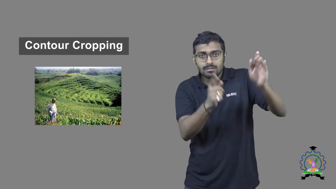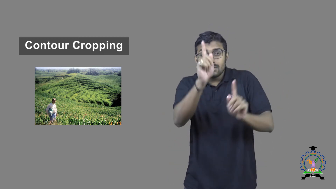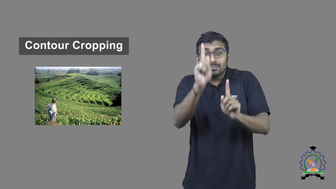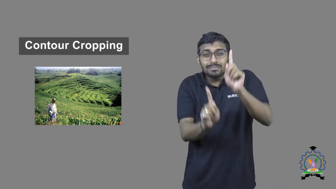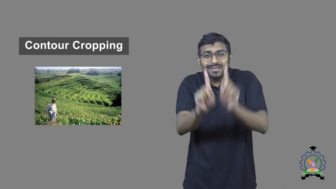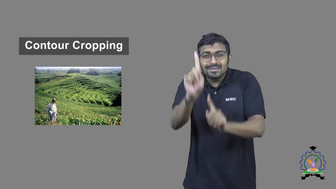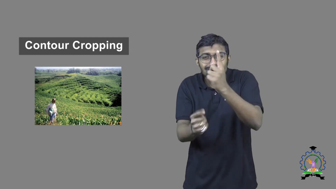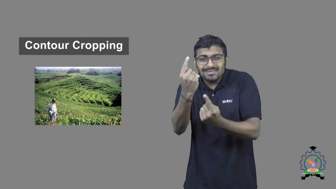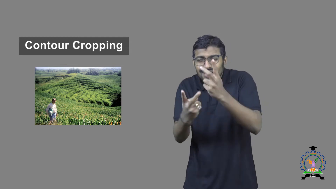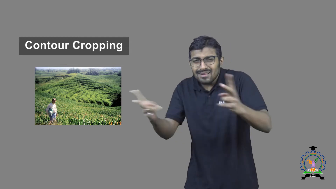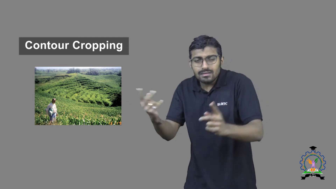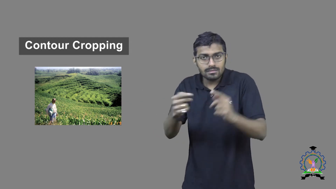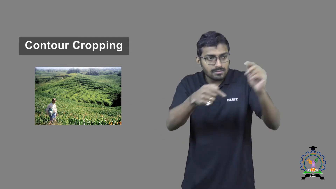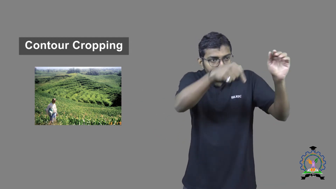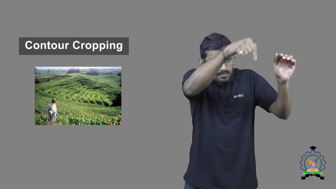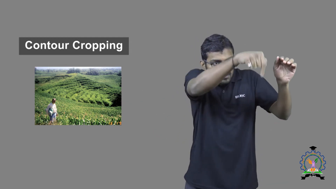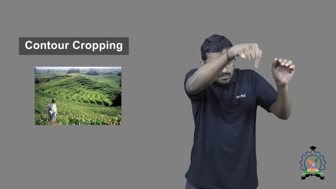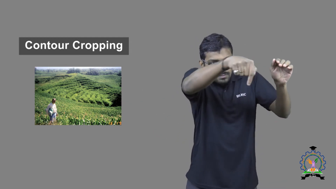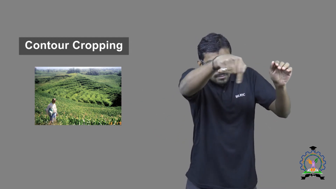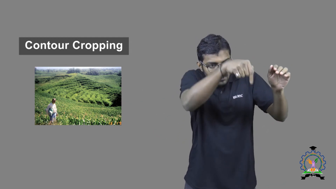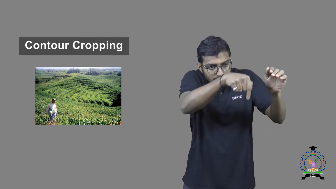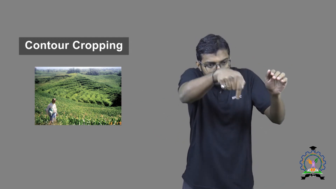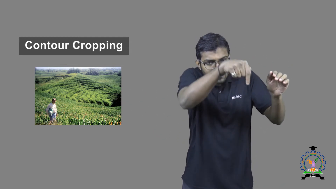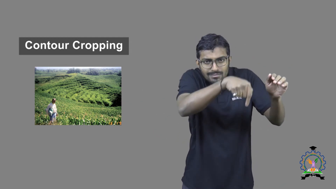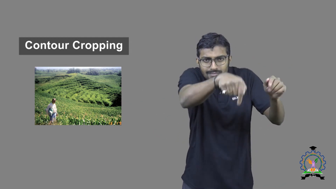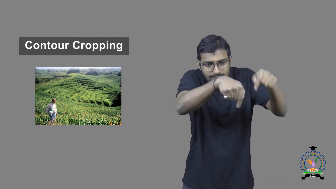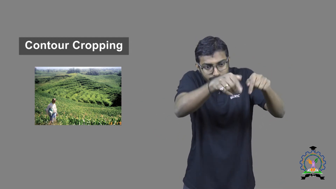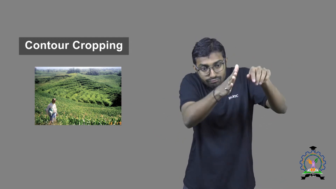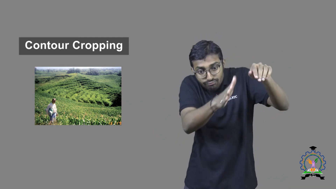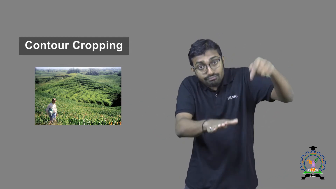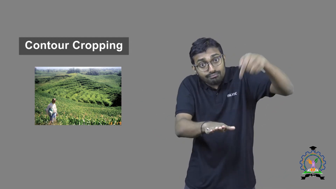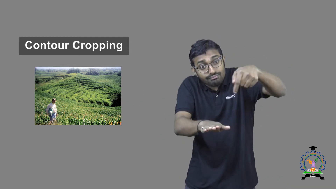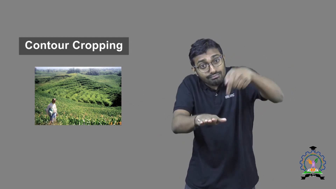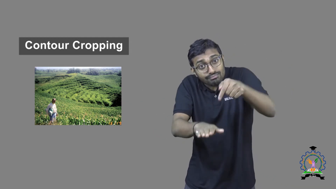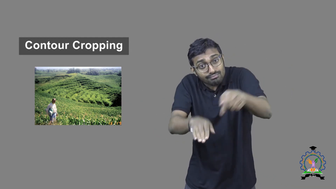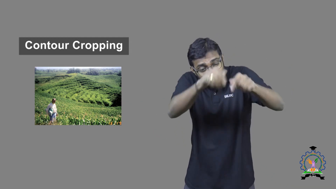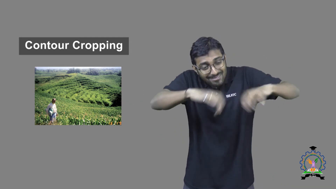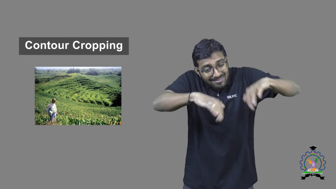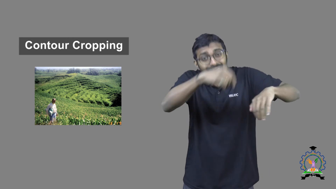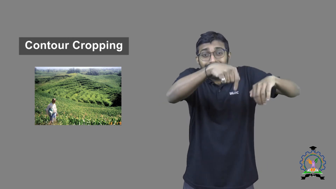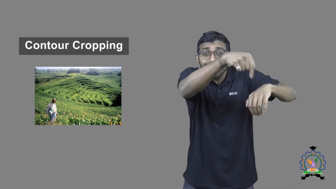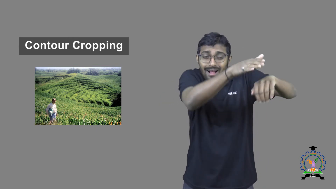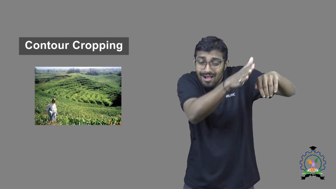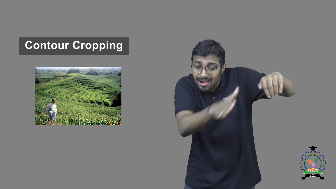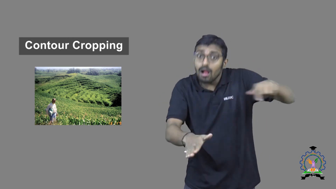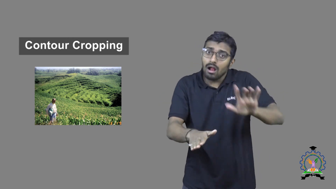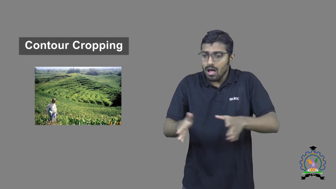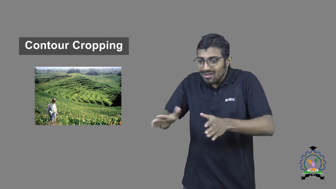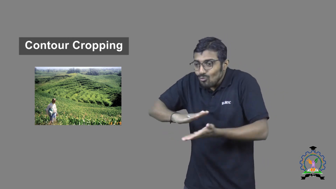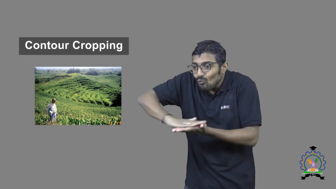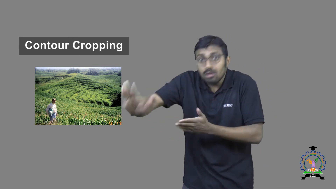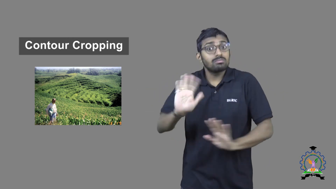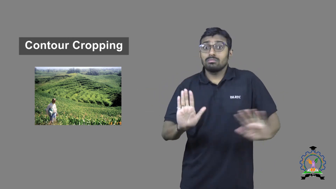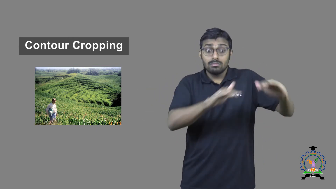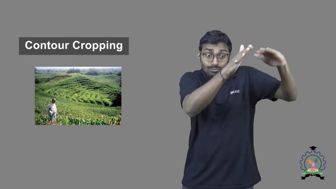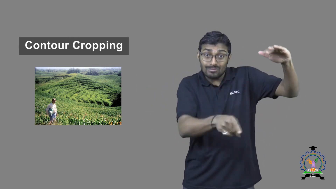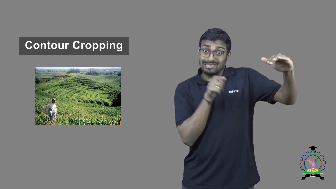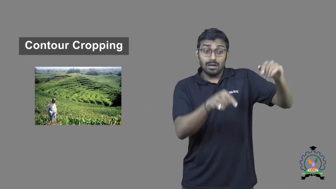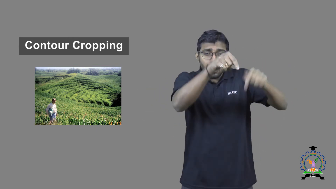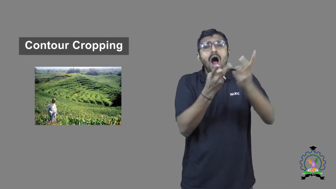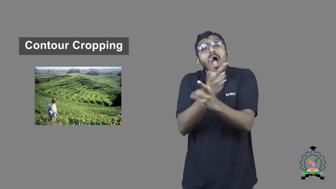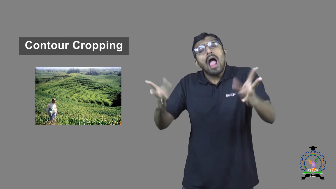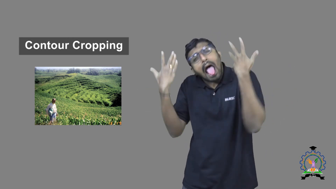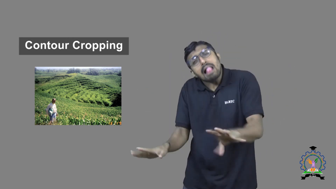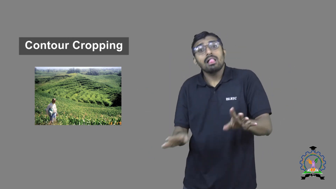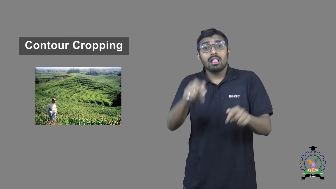Contour Cropping